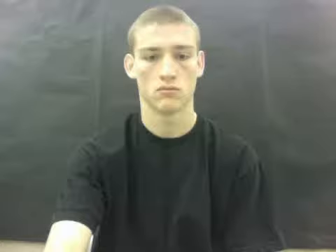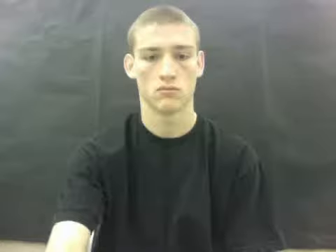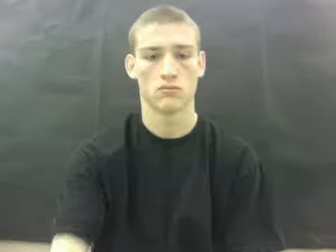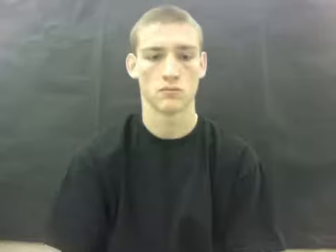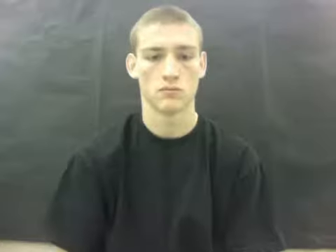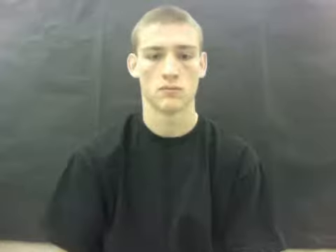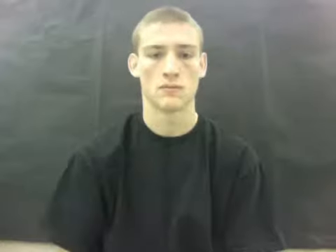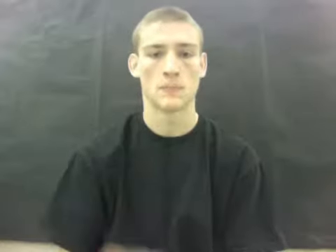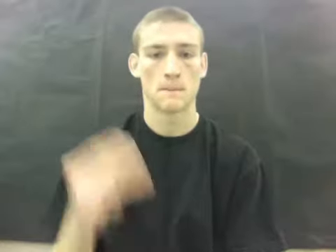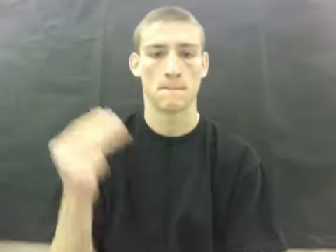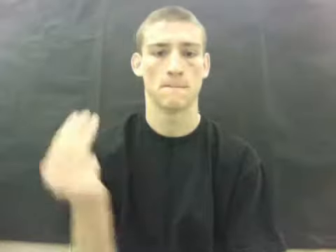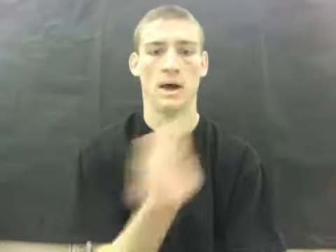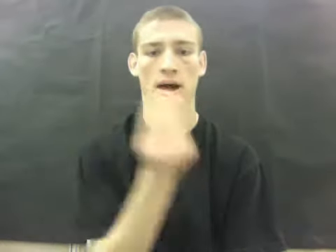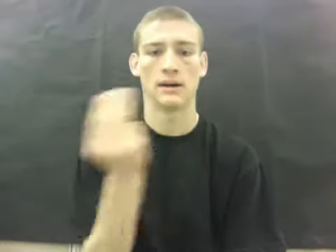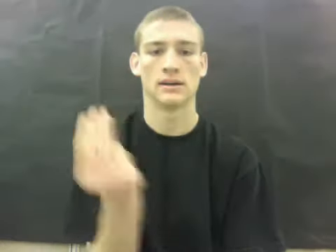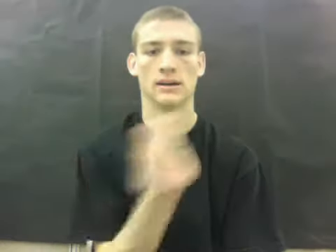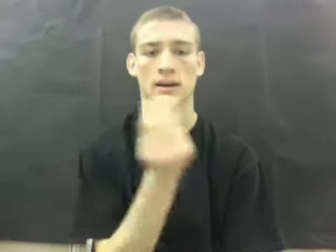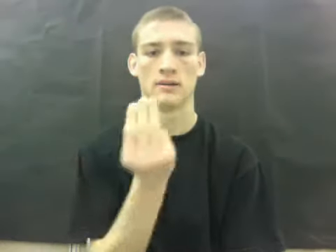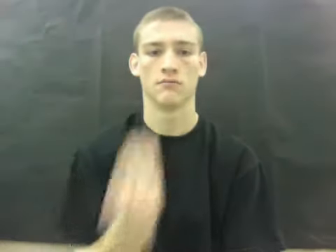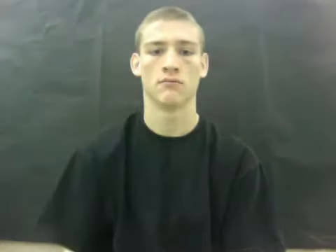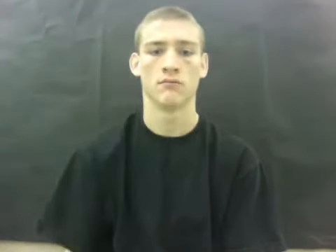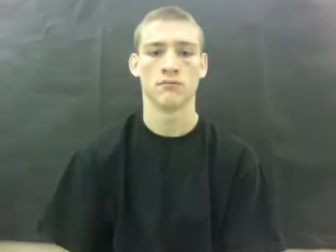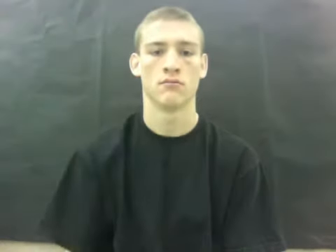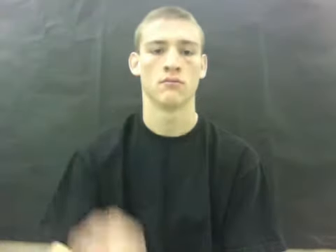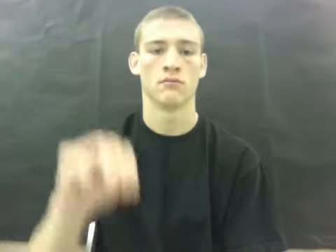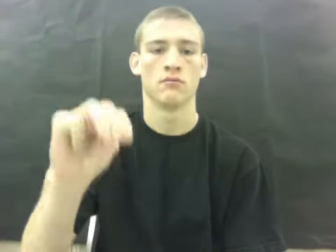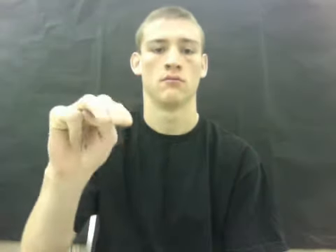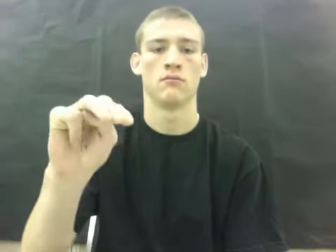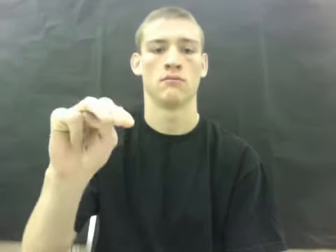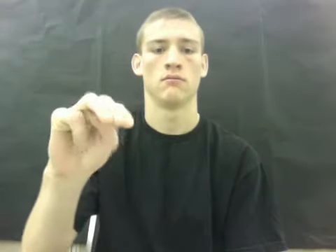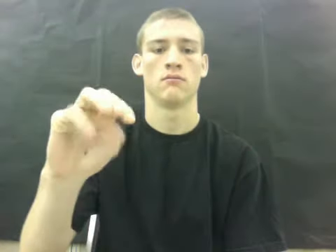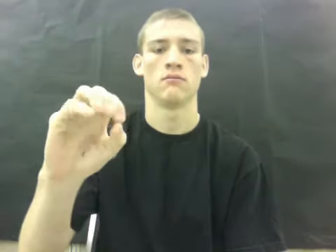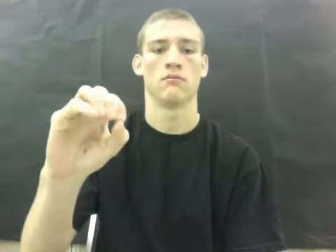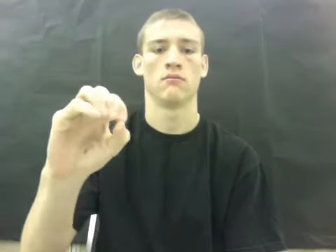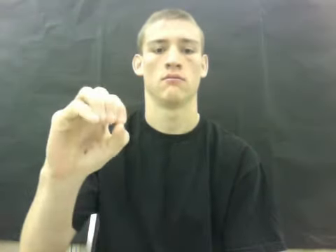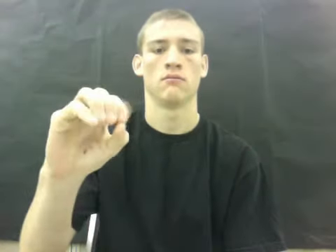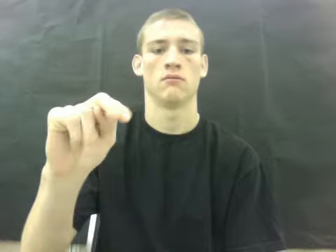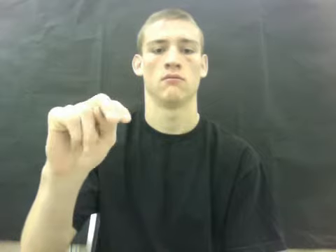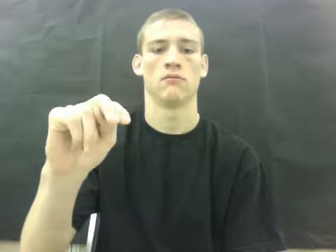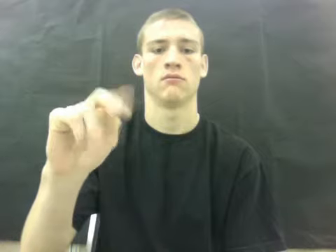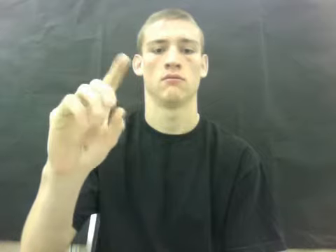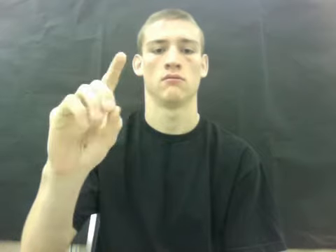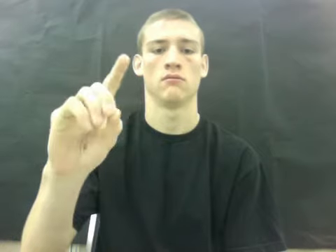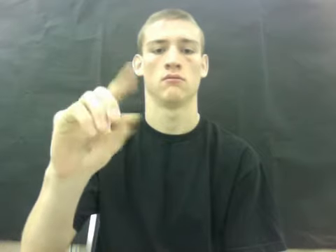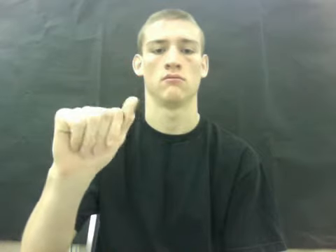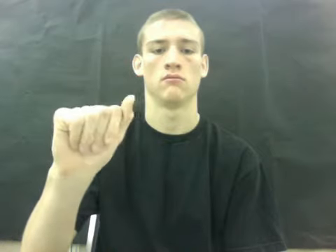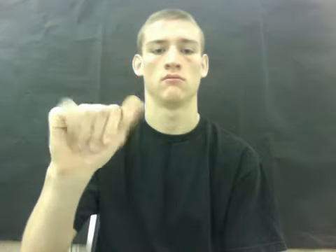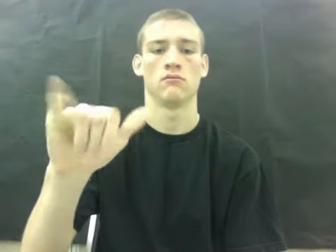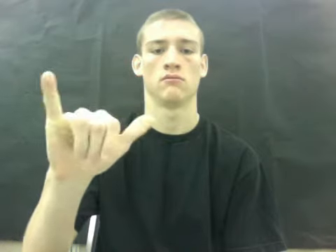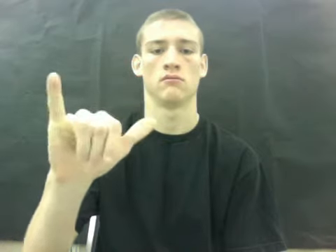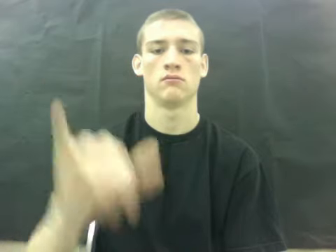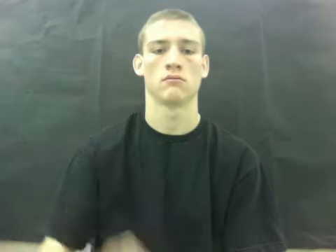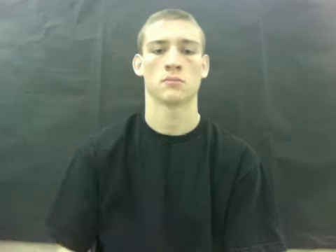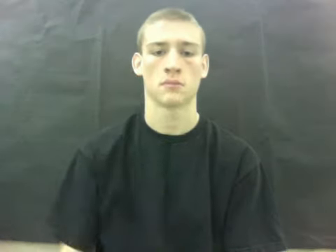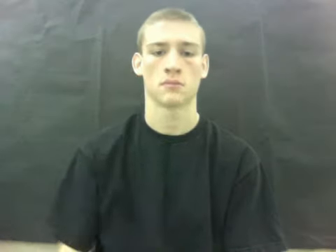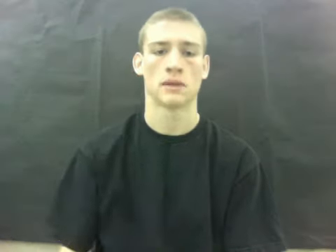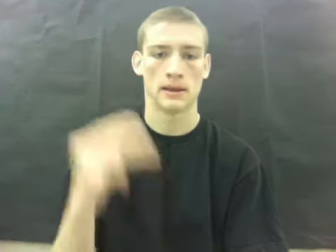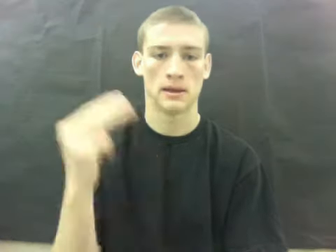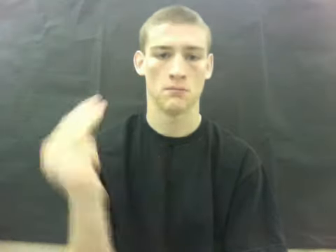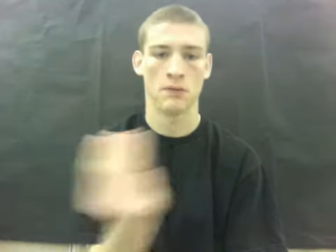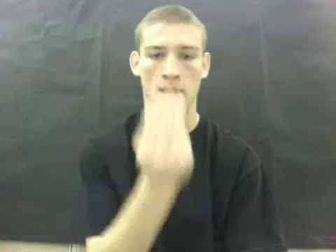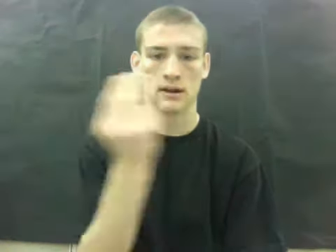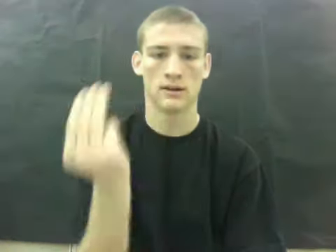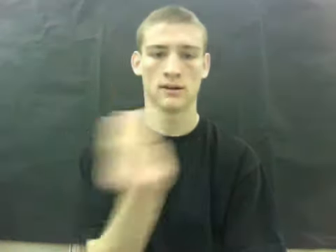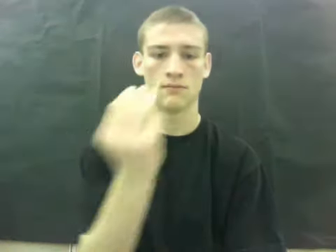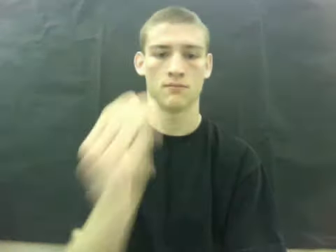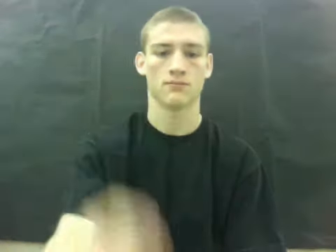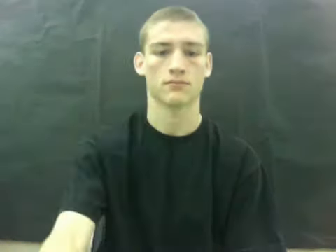mondaY